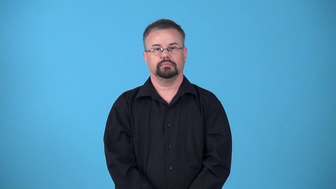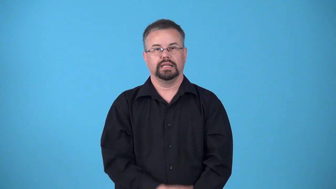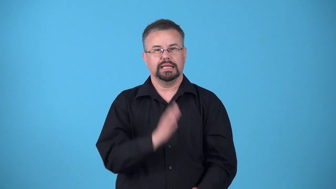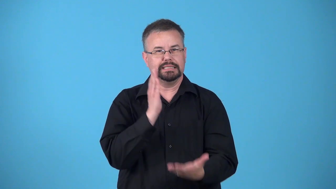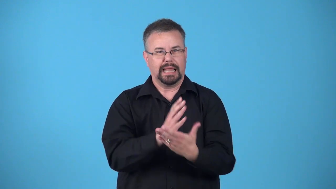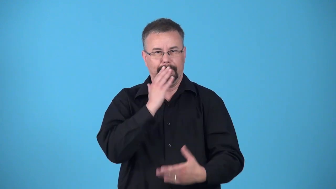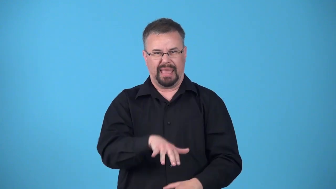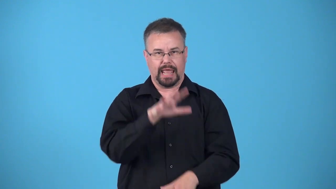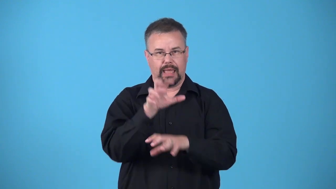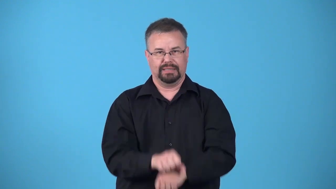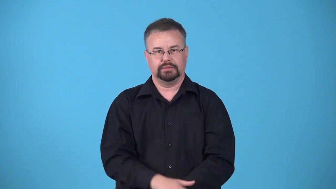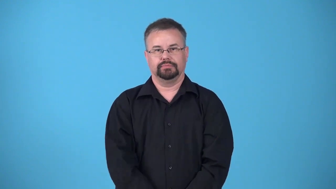kick a habit